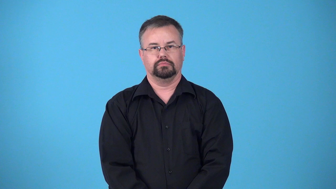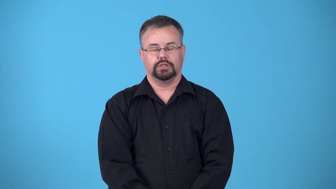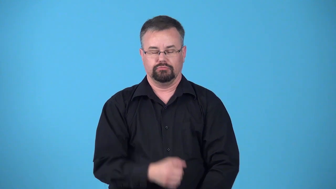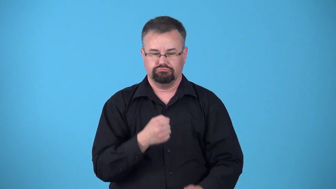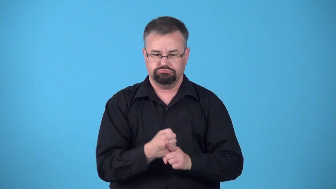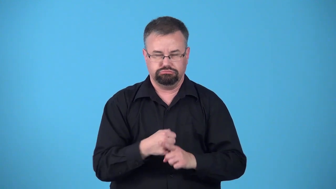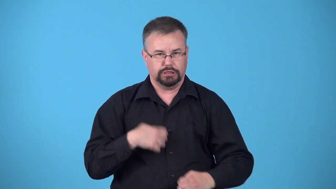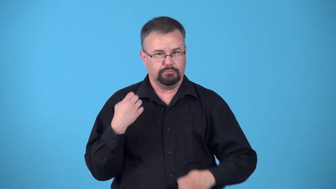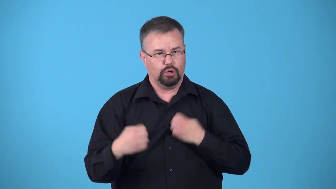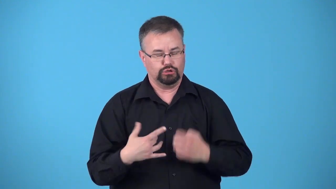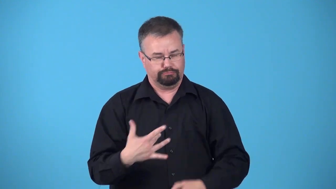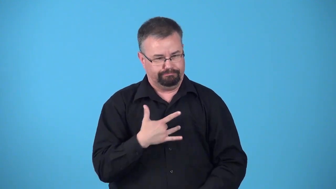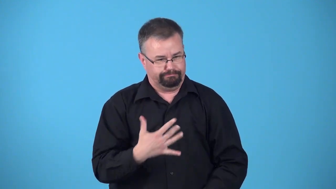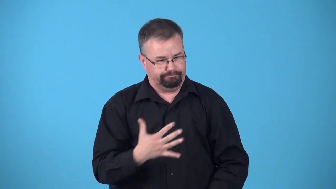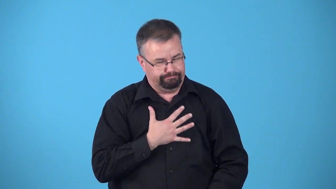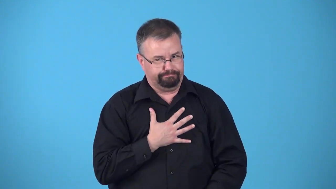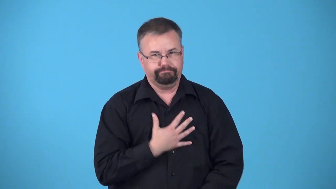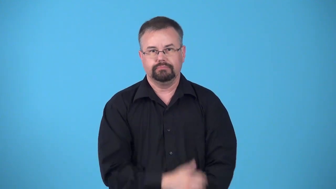melt your heart